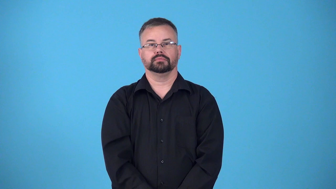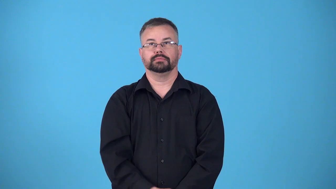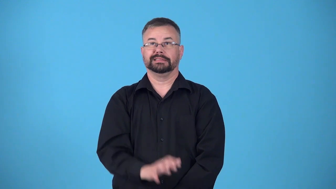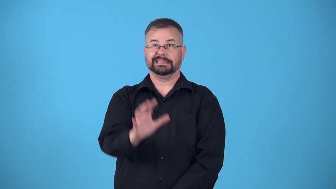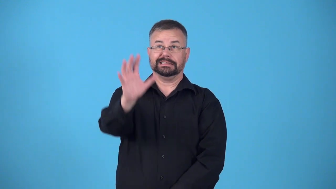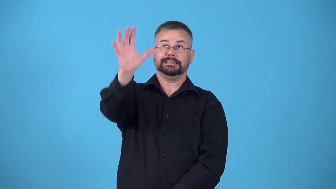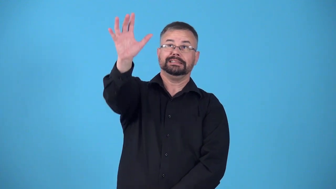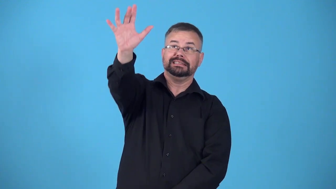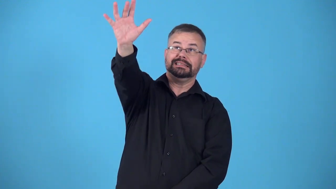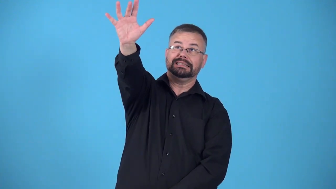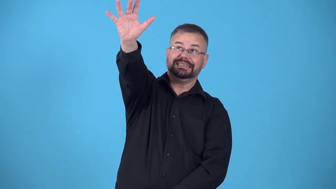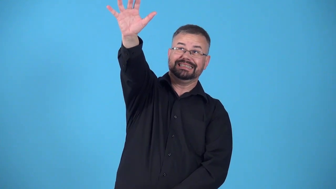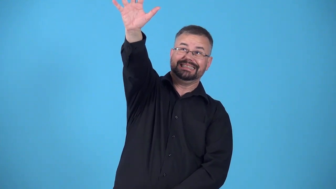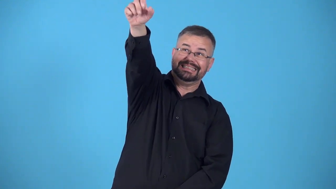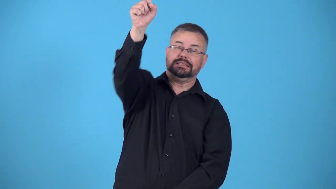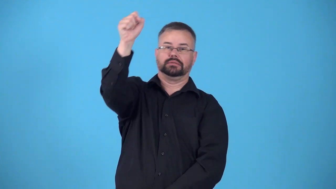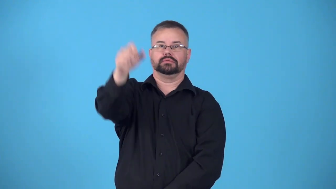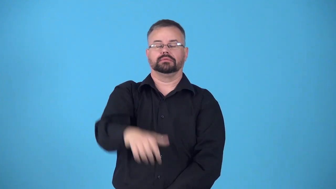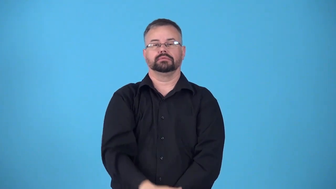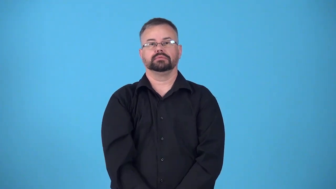reach up